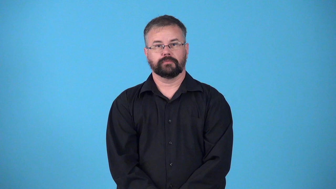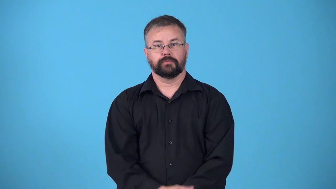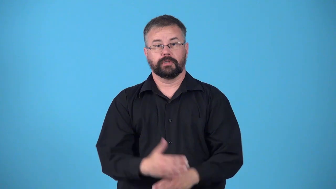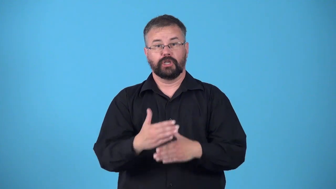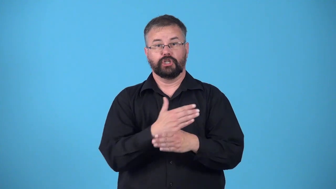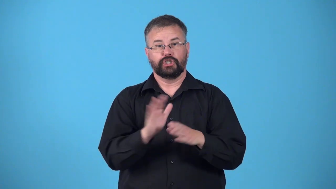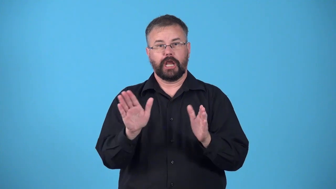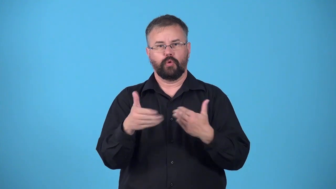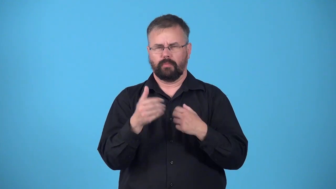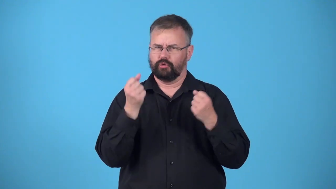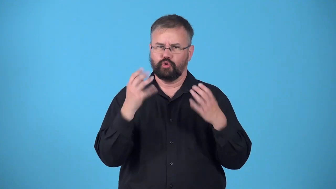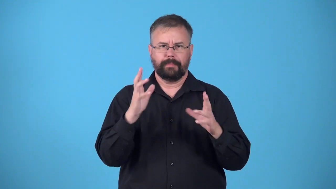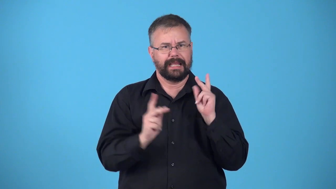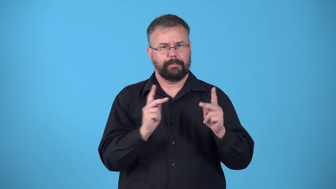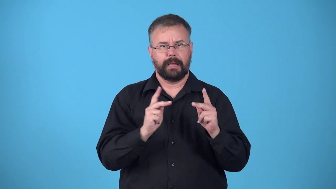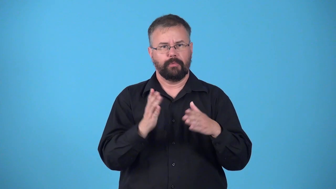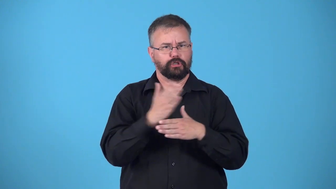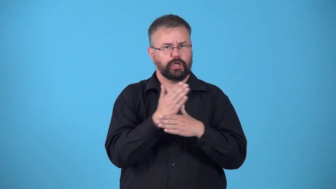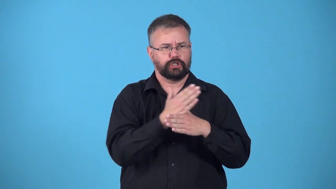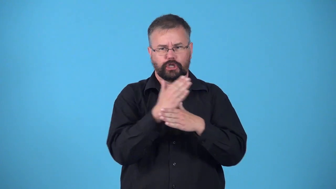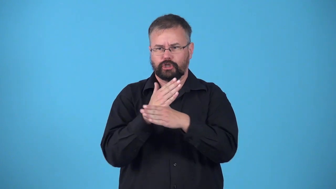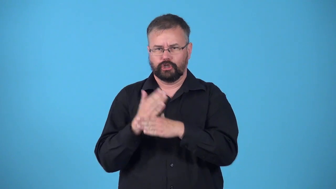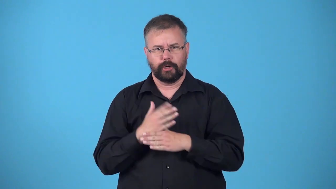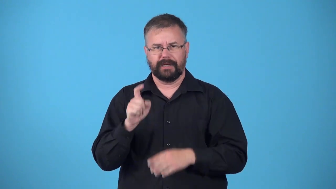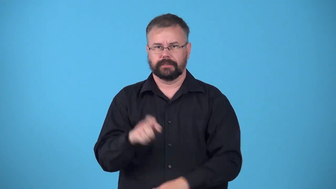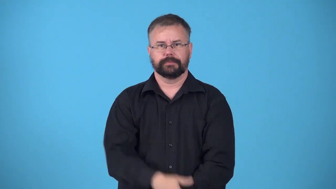double up